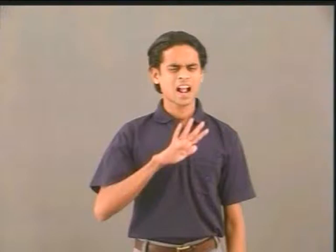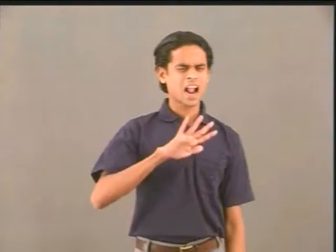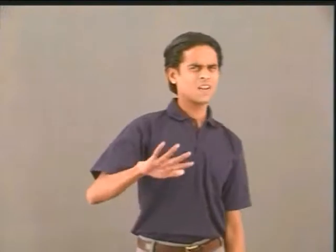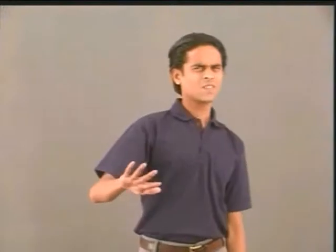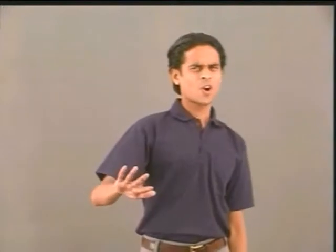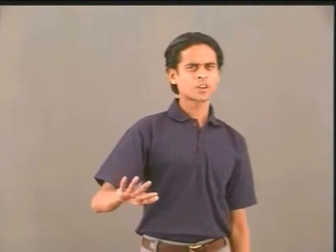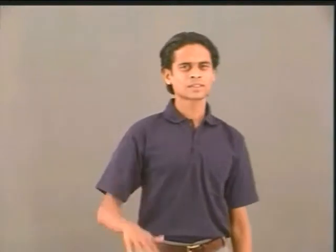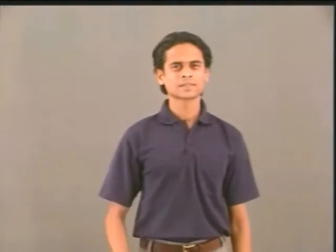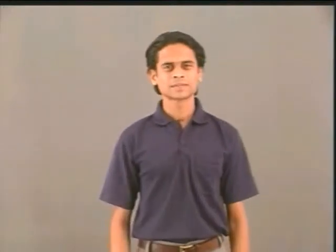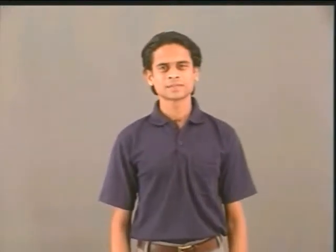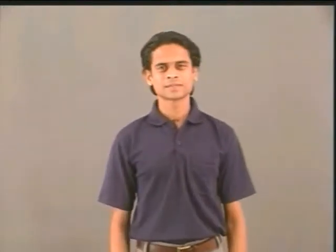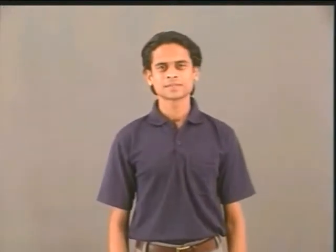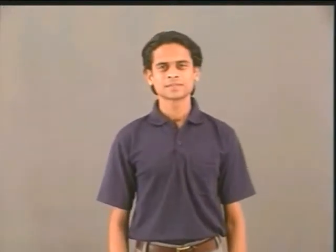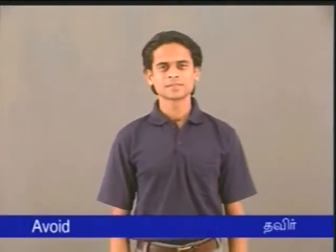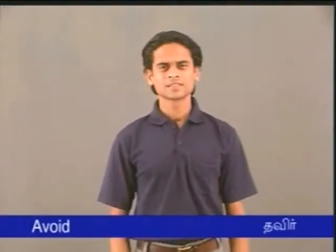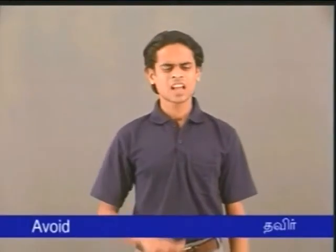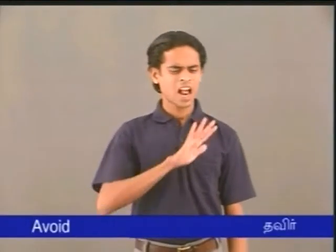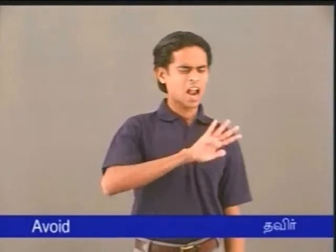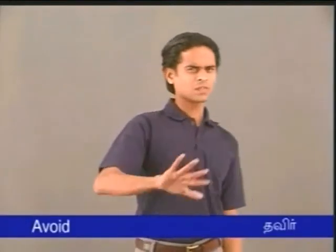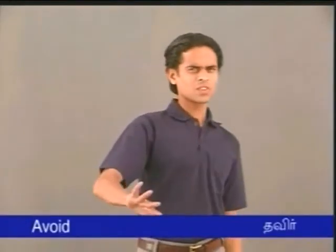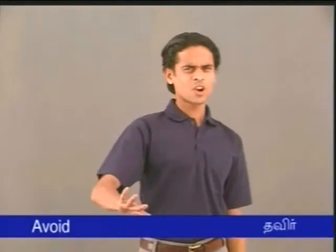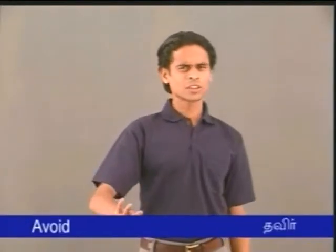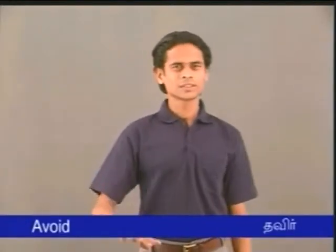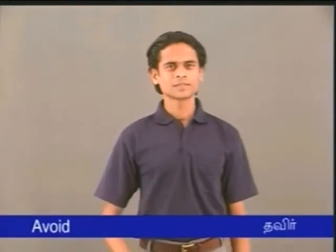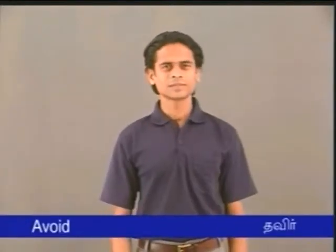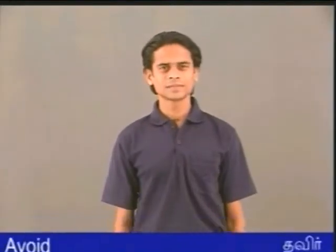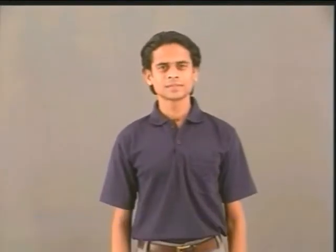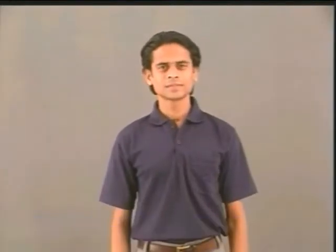avoid